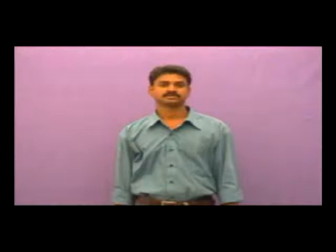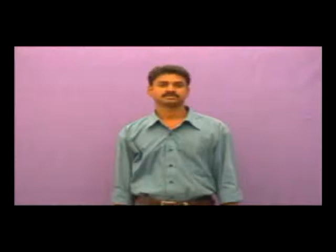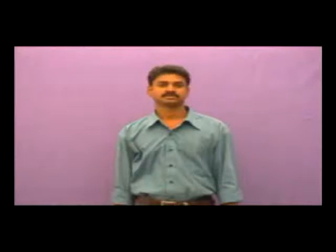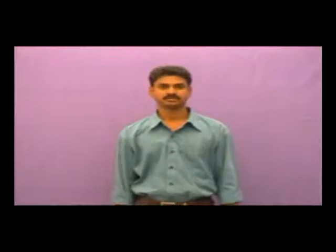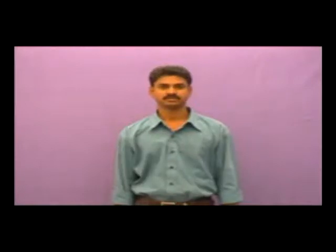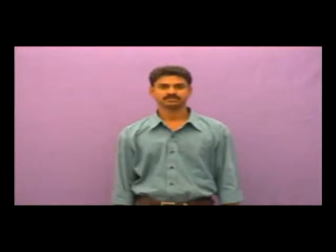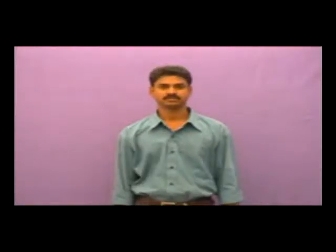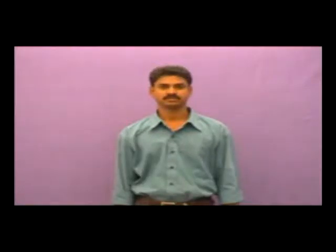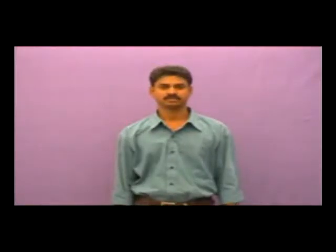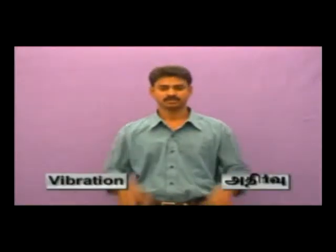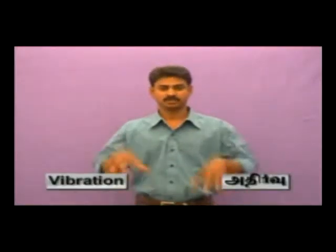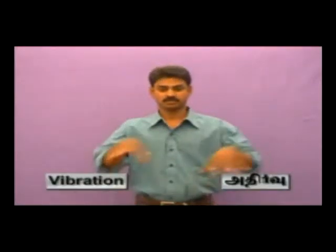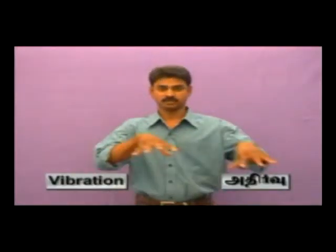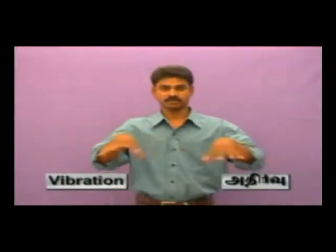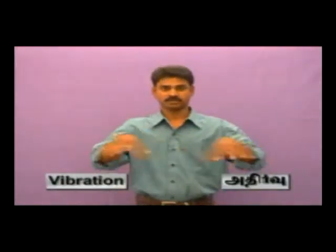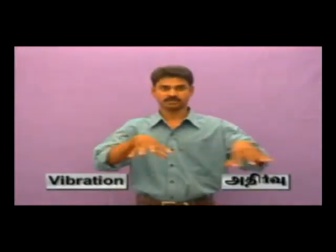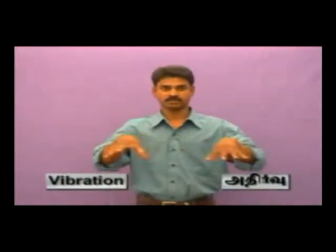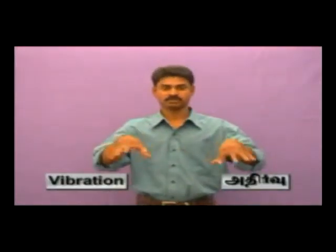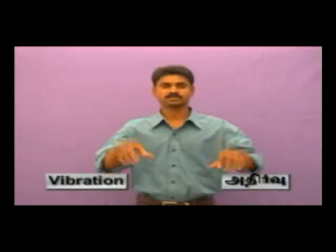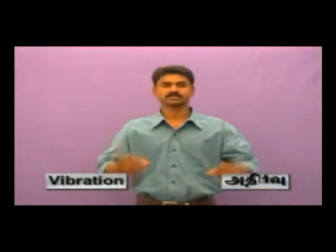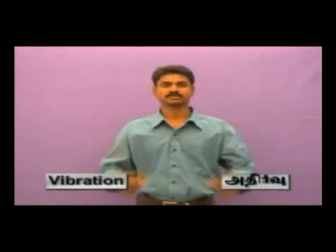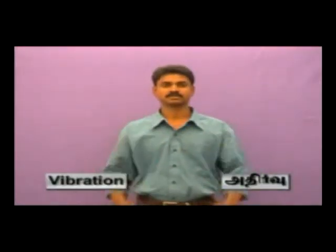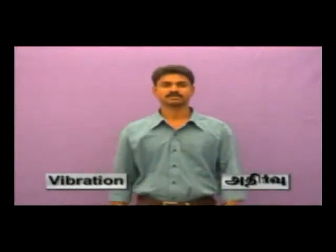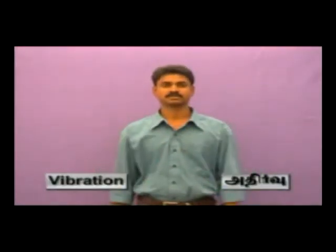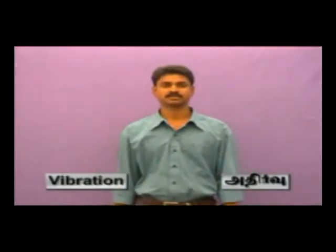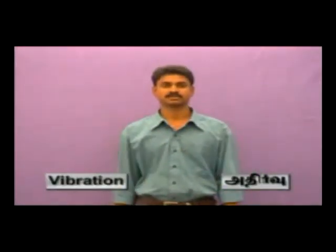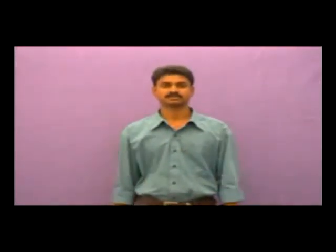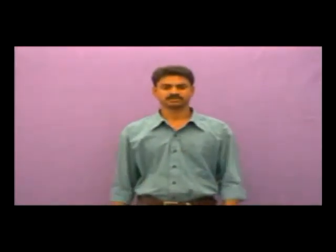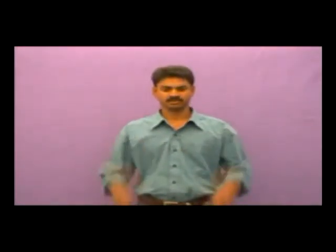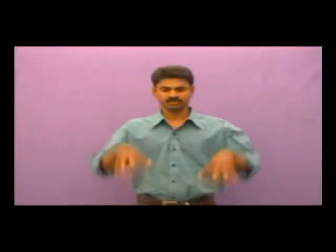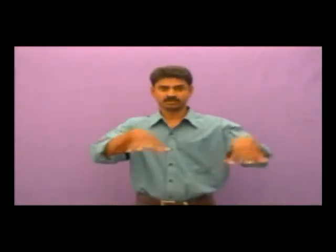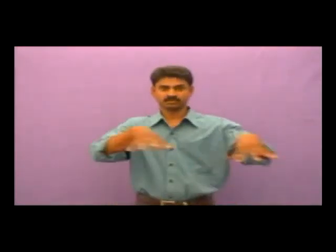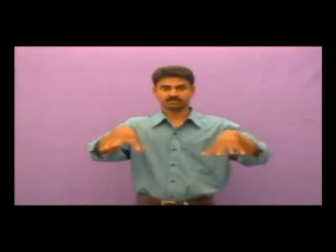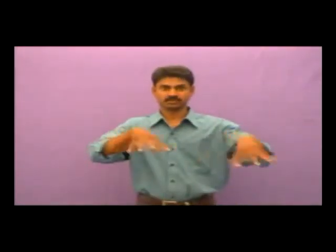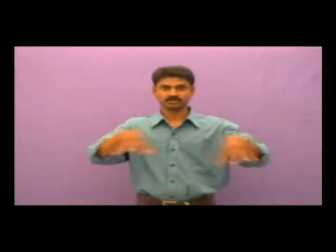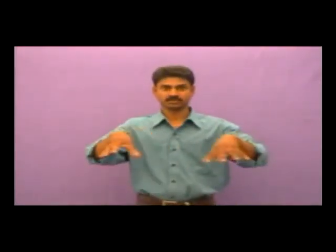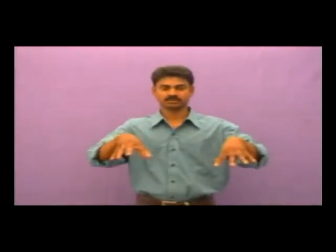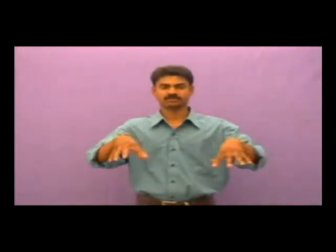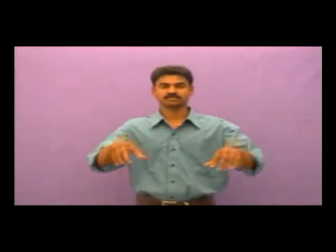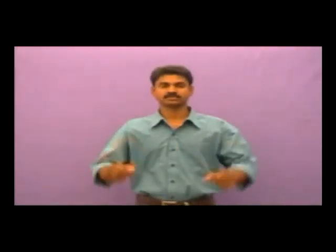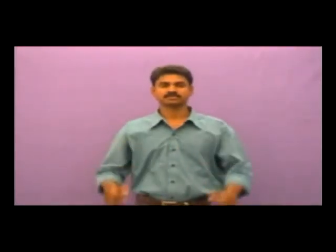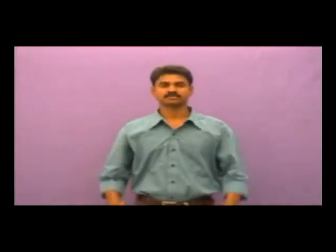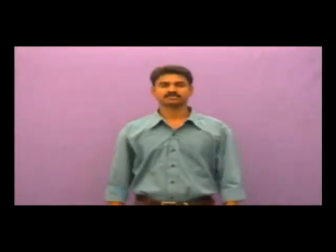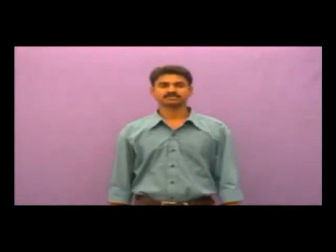Vibration